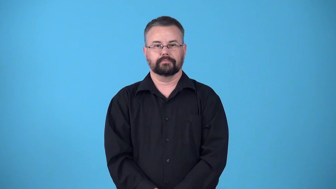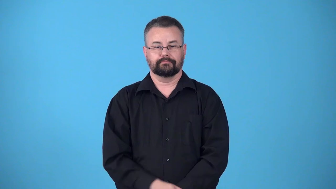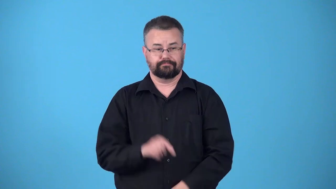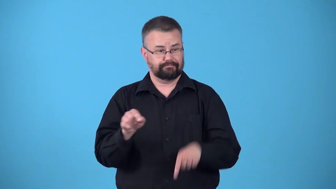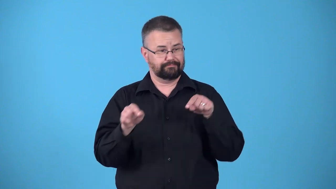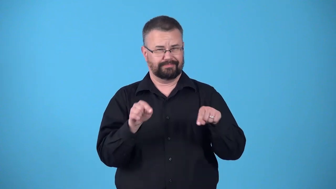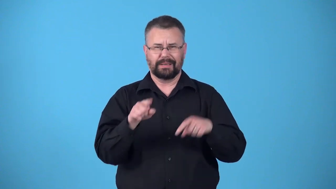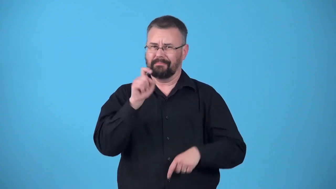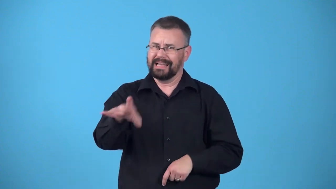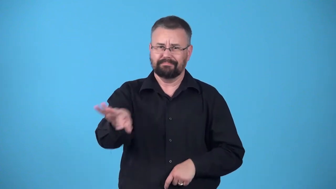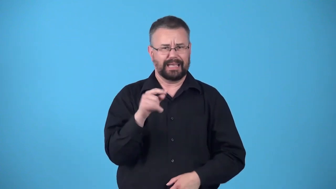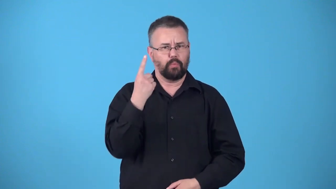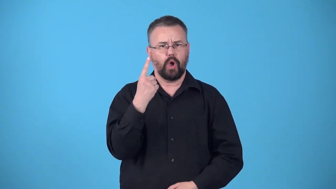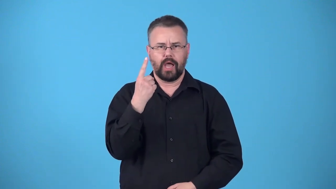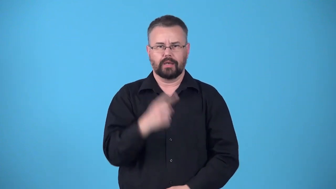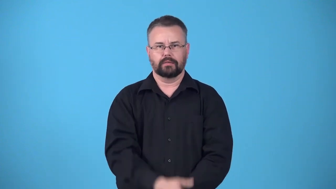can't have your cake and eat it too